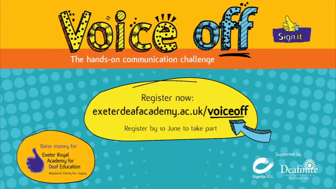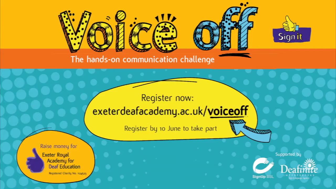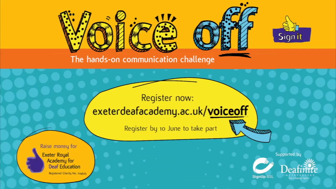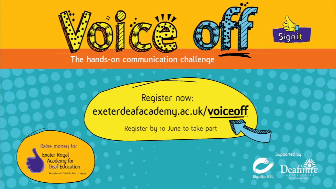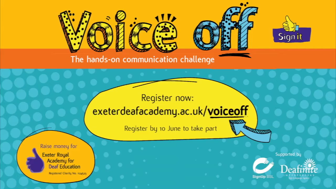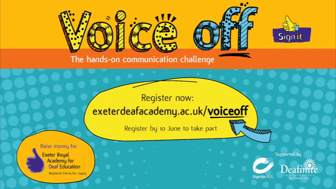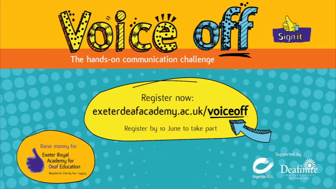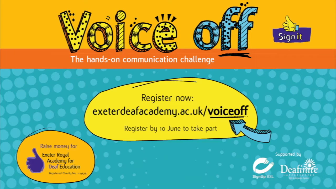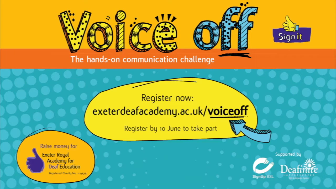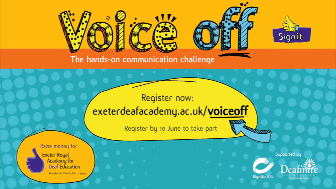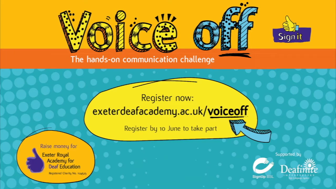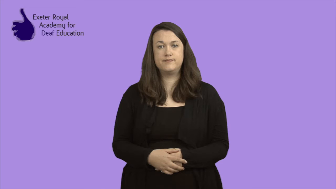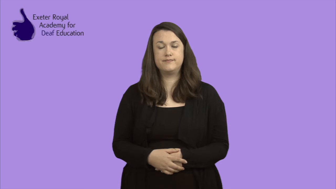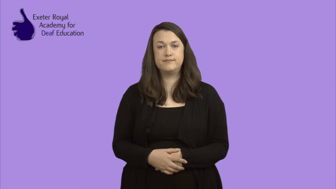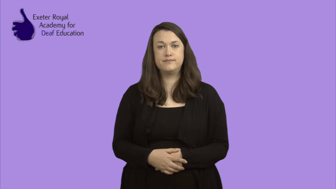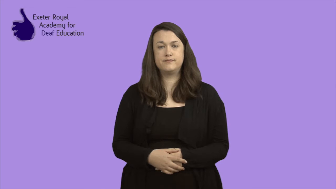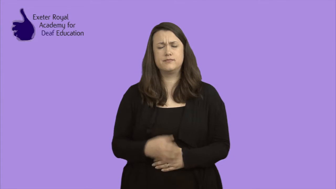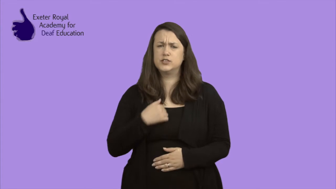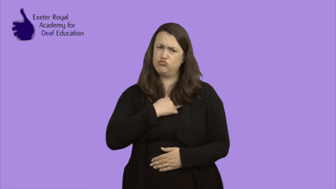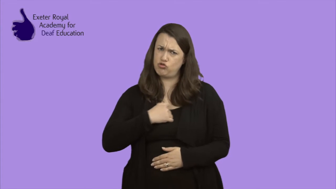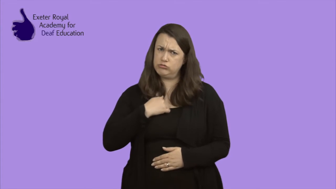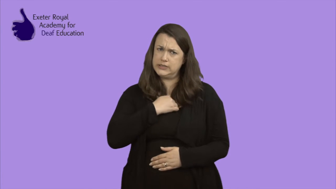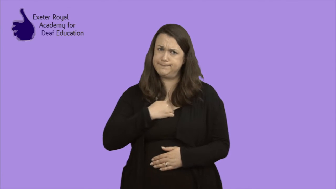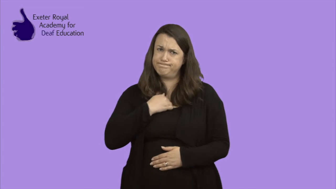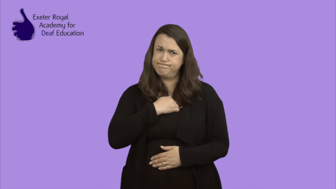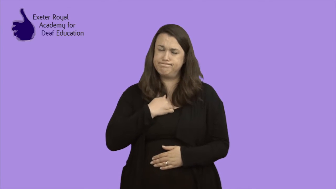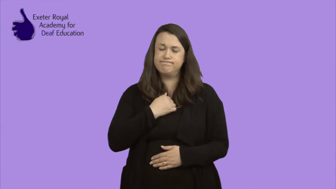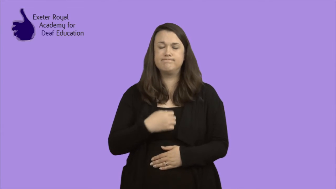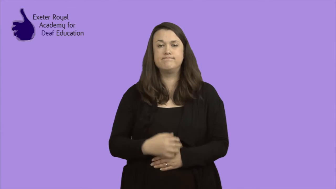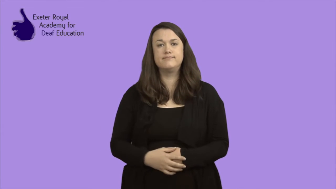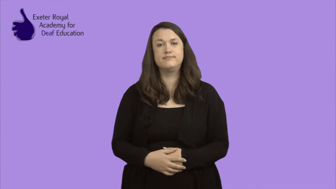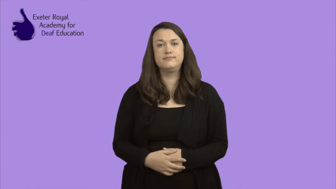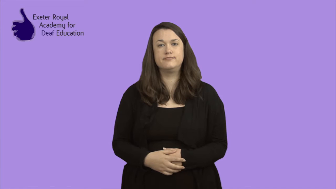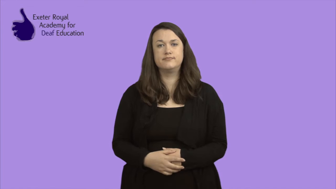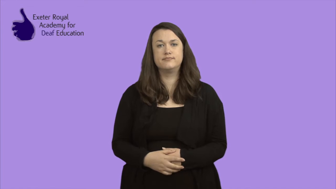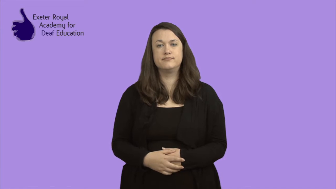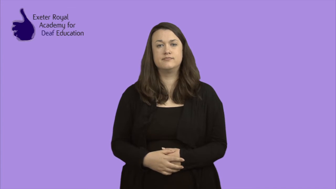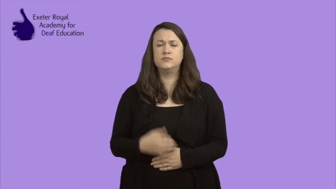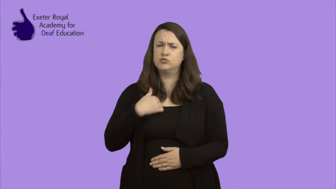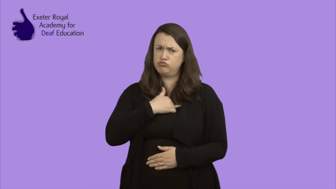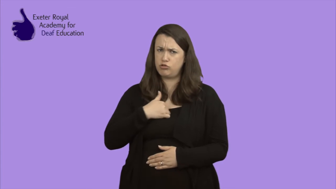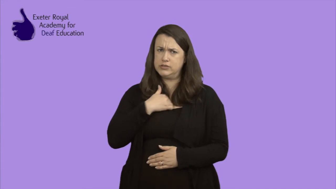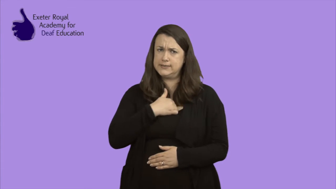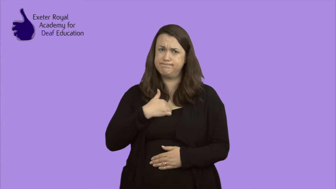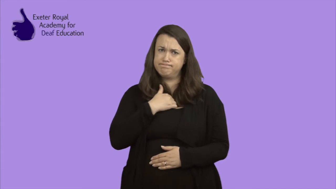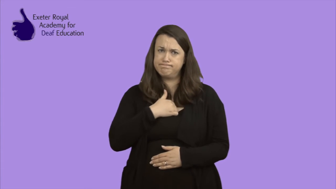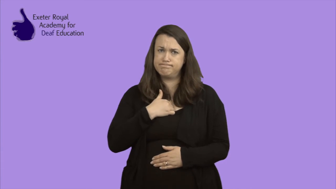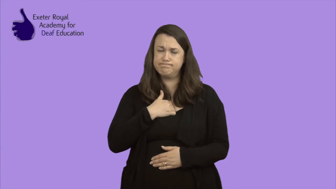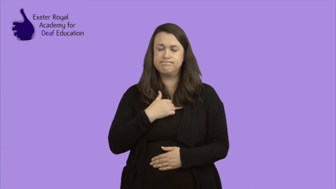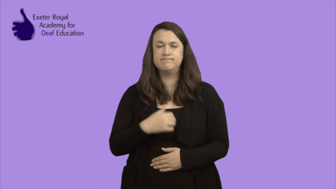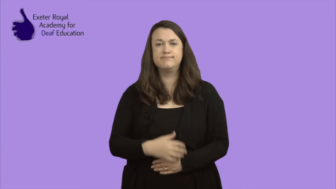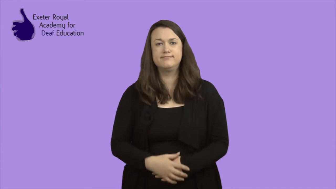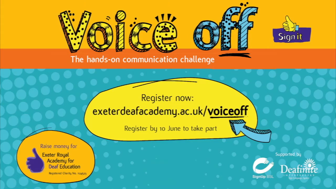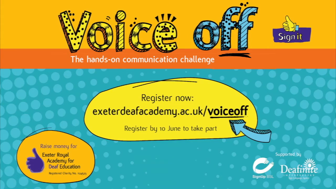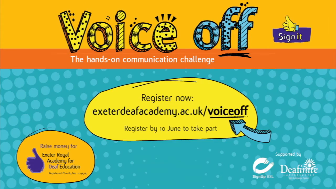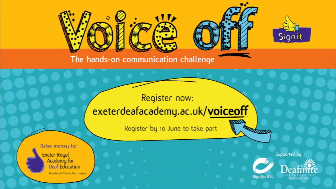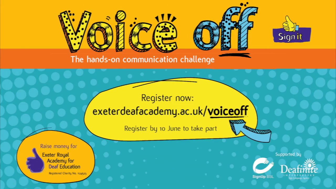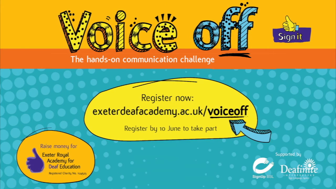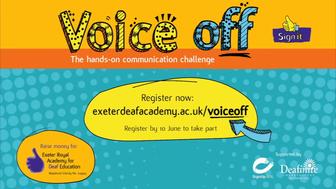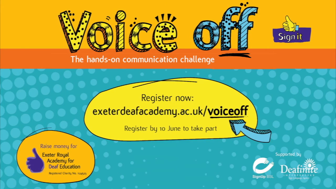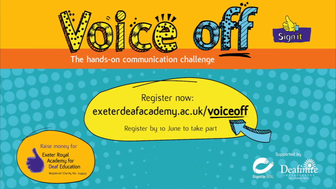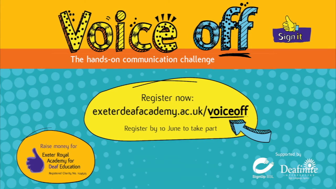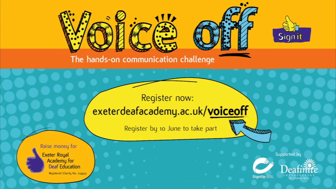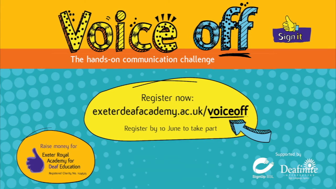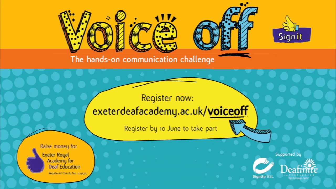Sorry